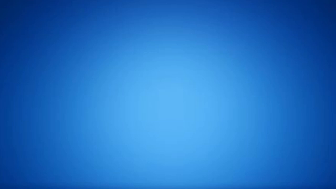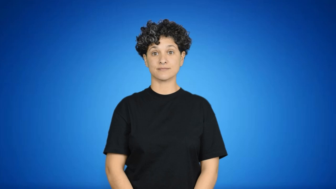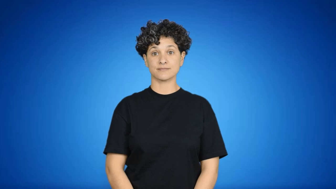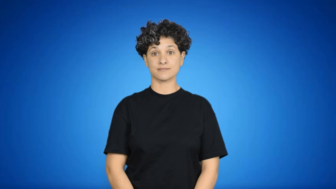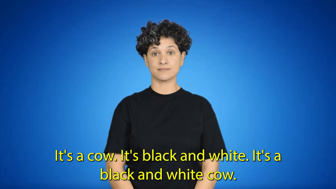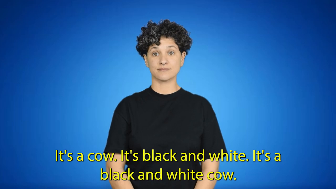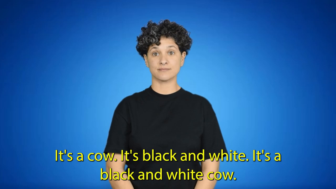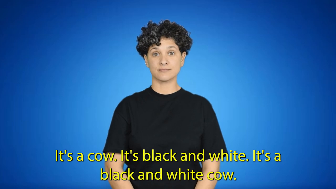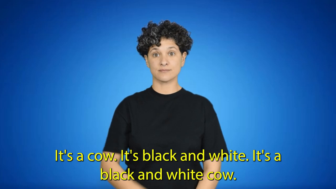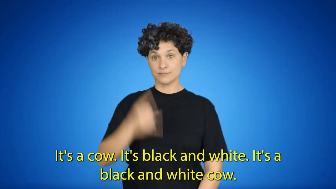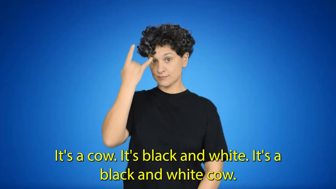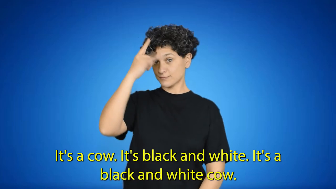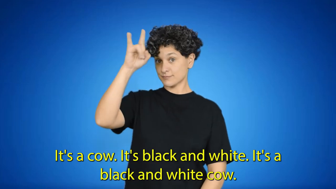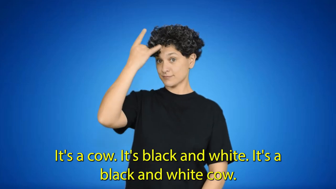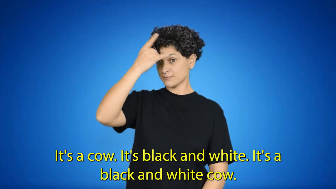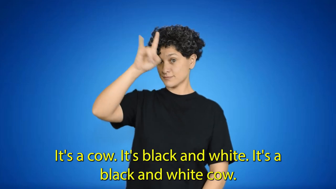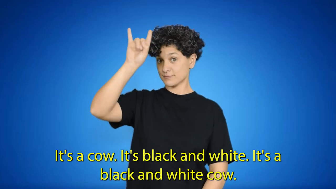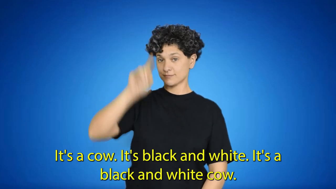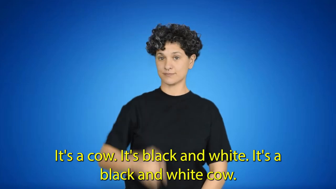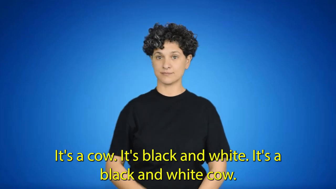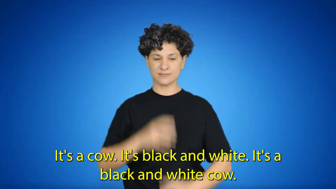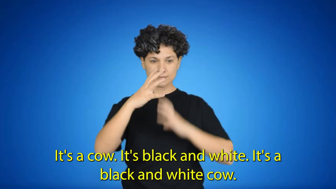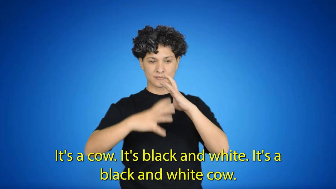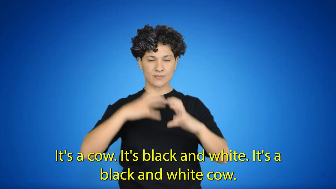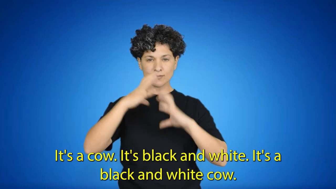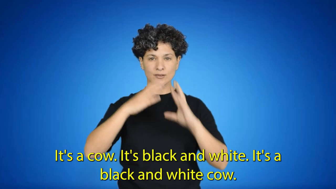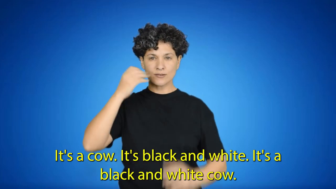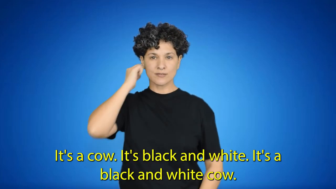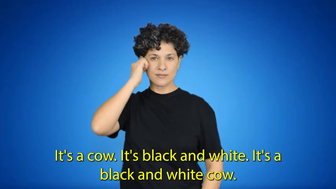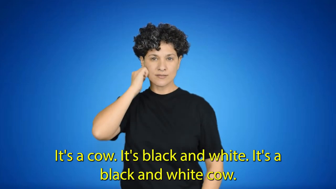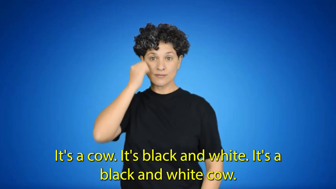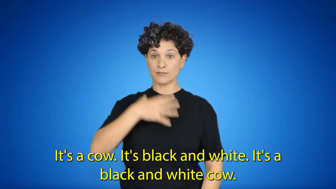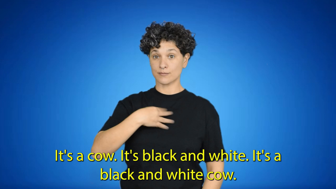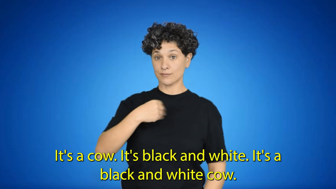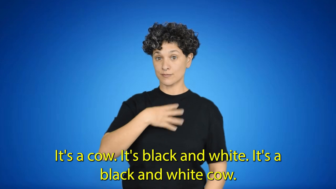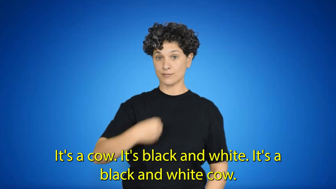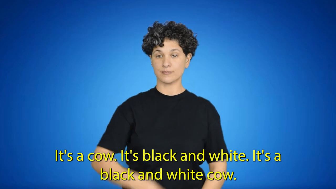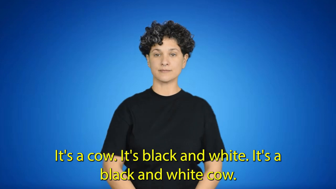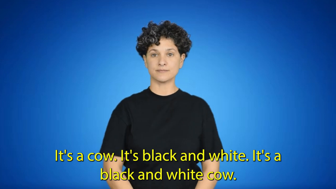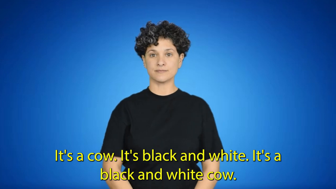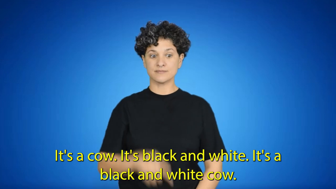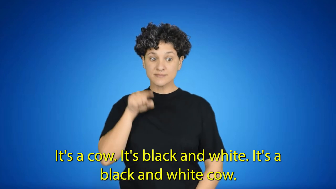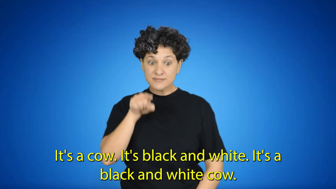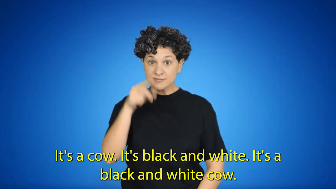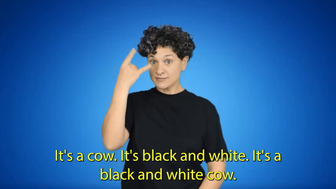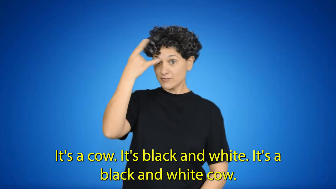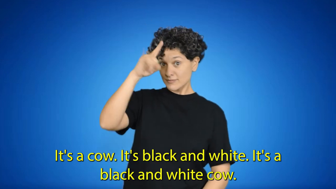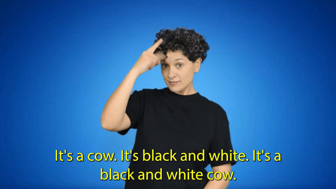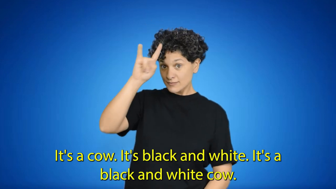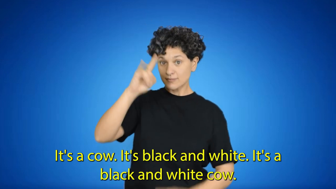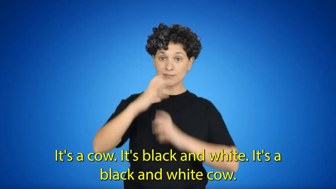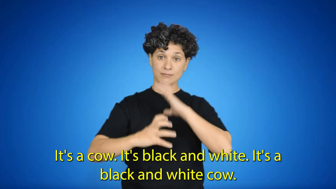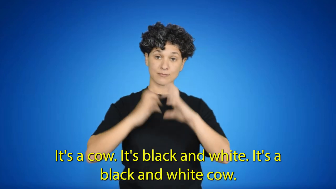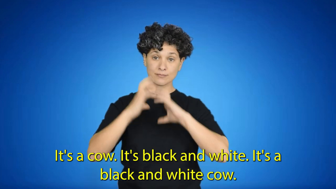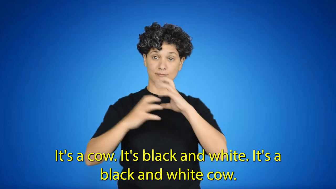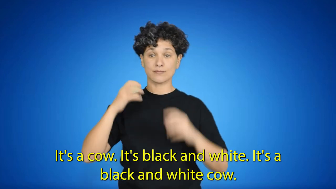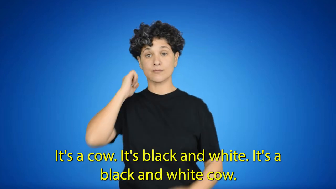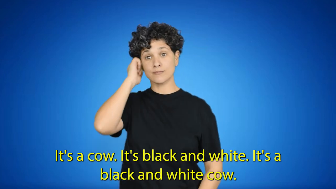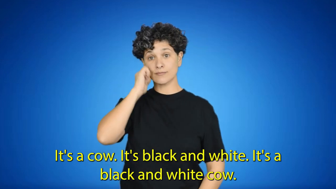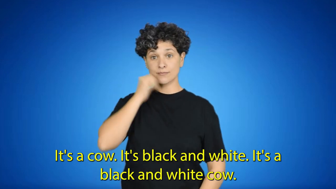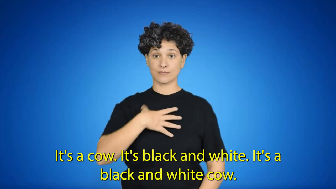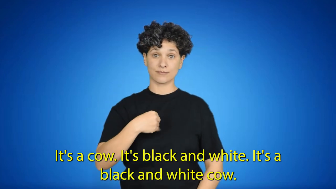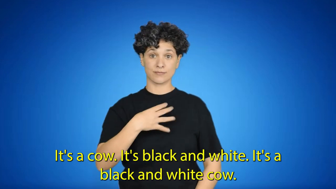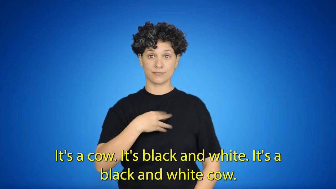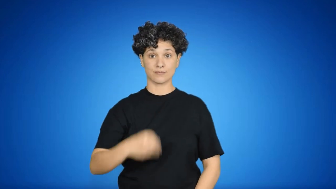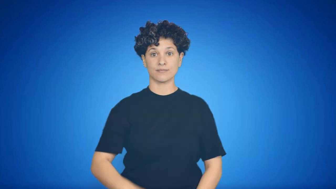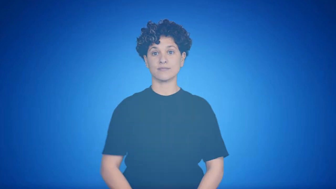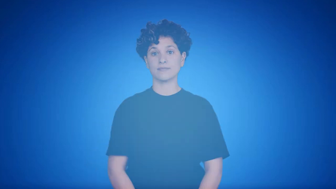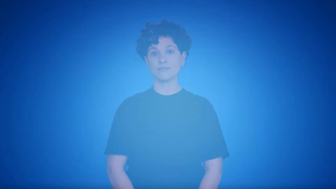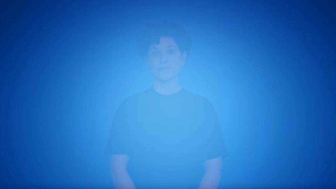It's a black and white cow